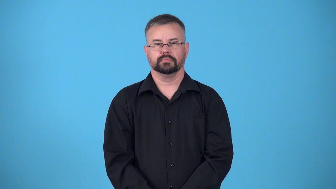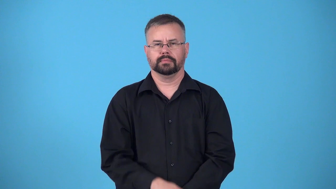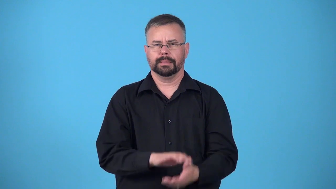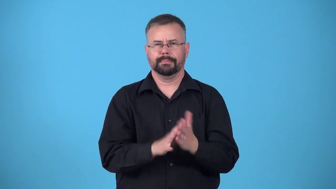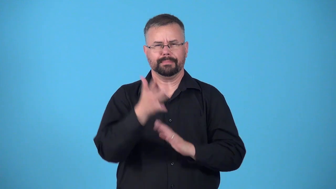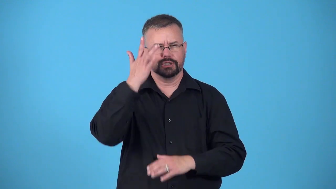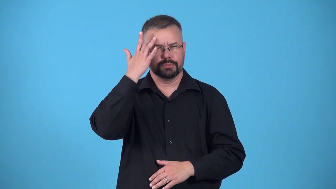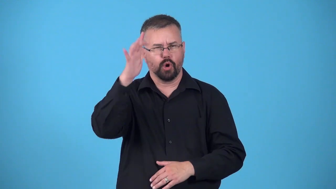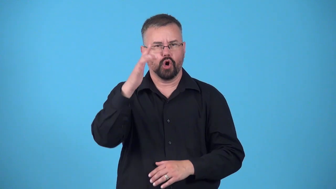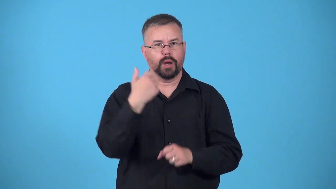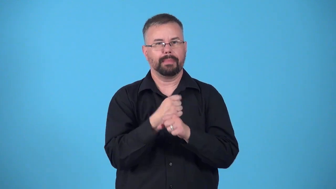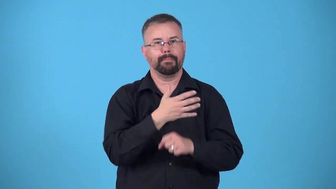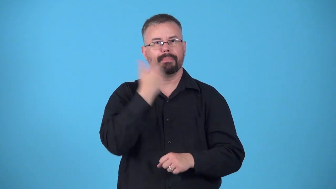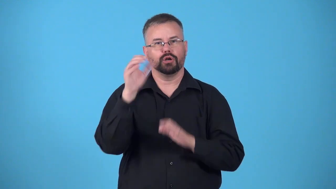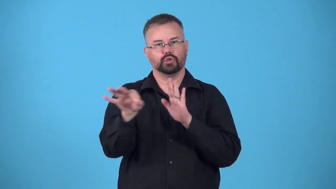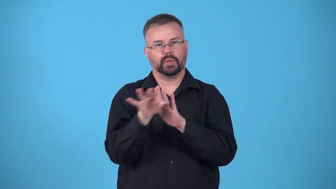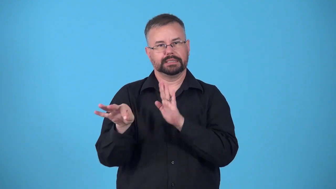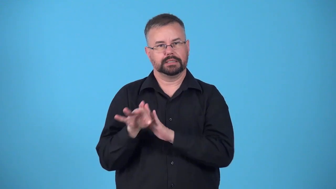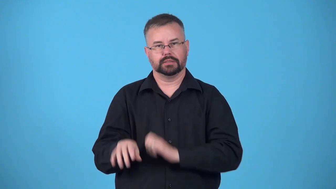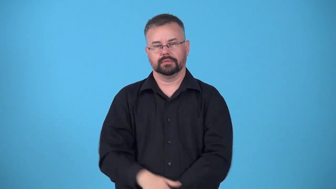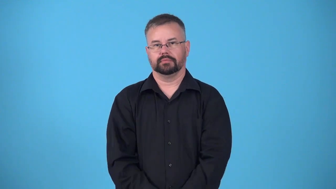smarten up